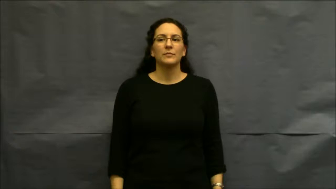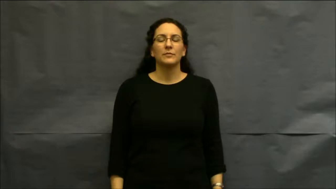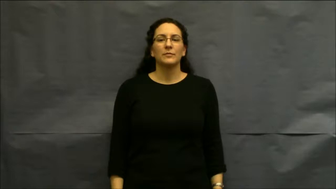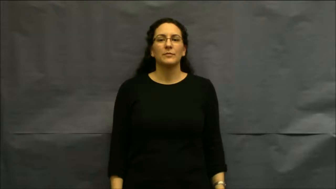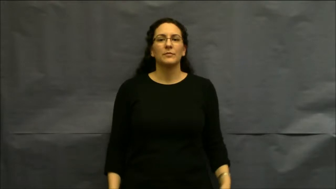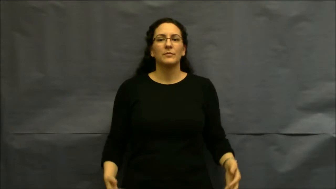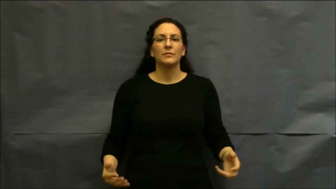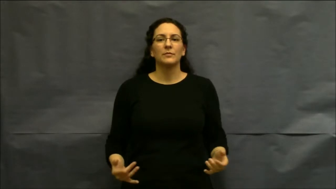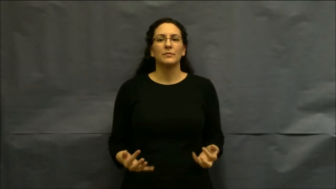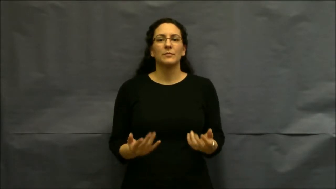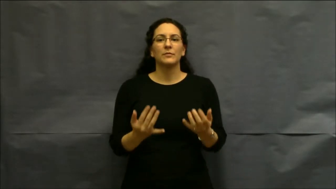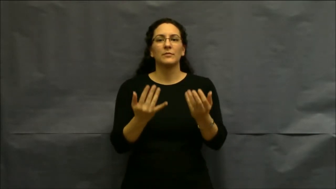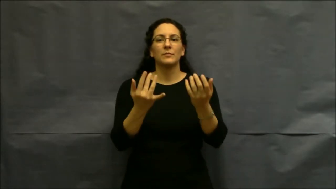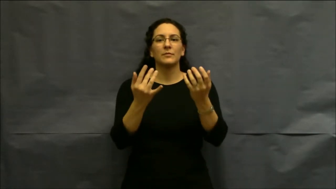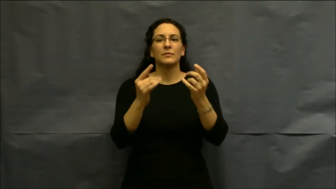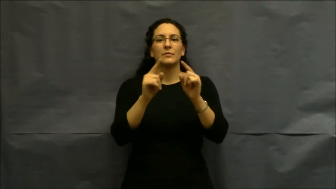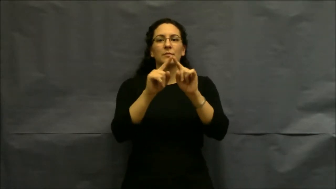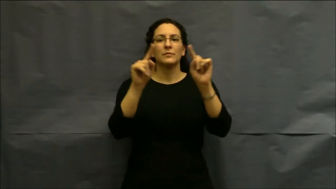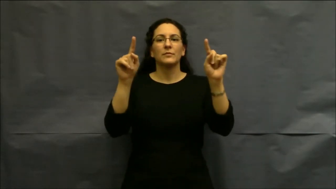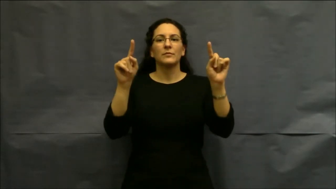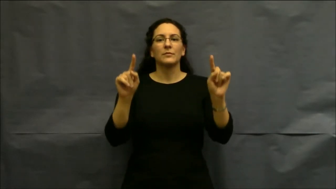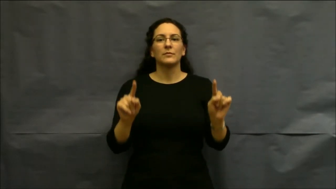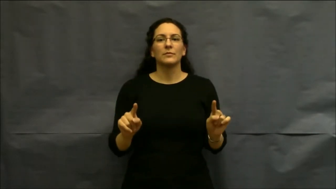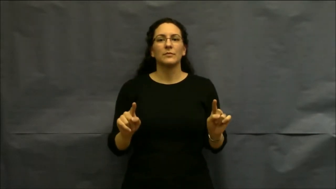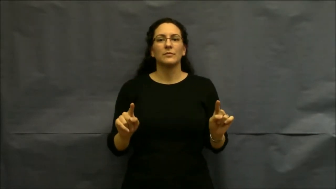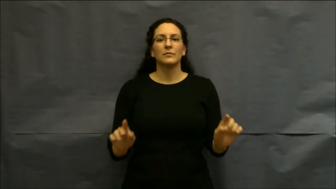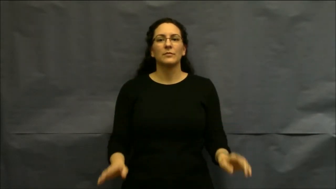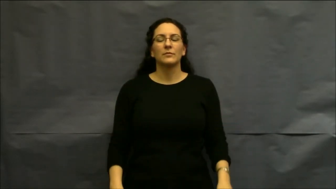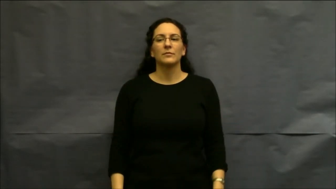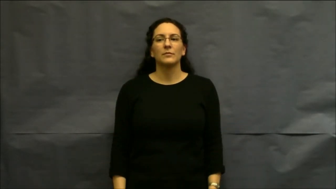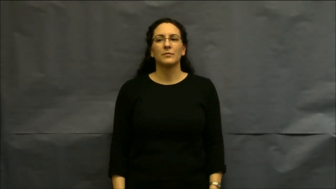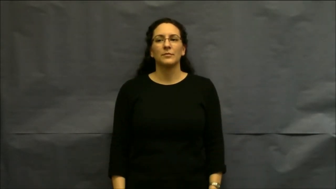Fireplace